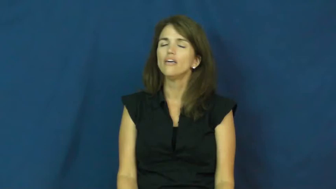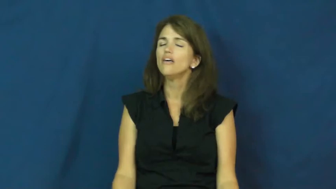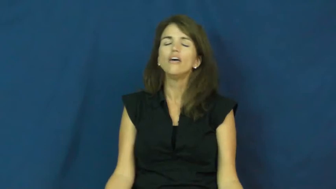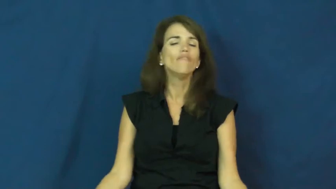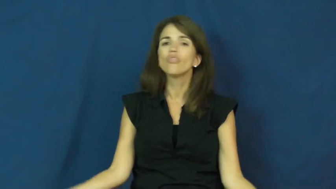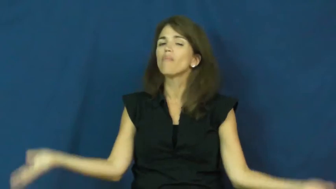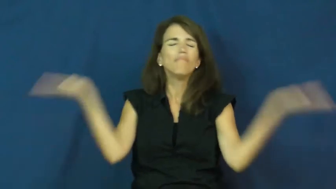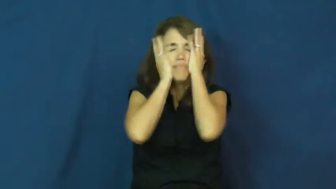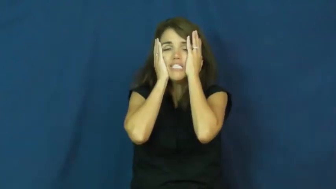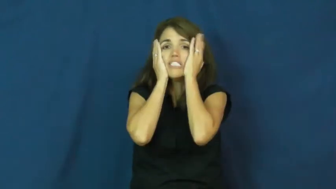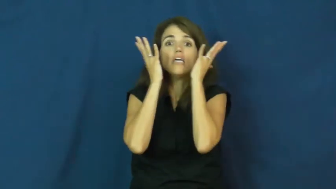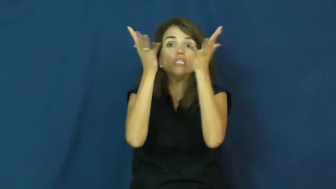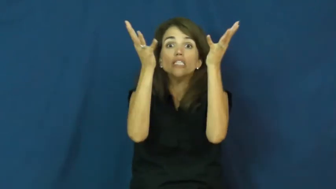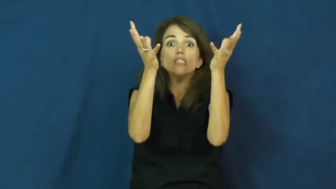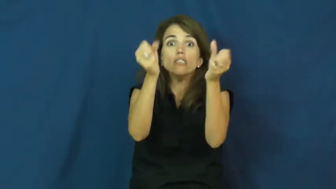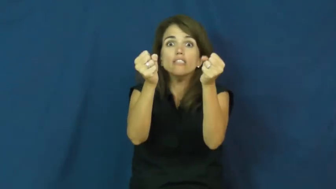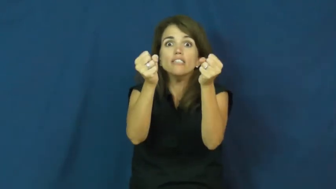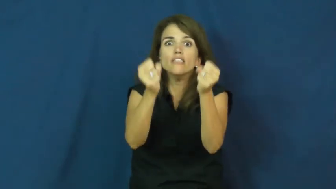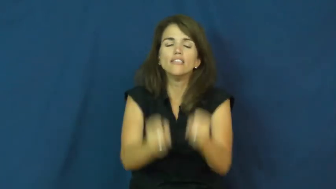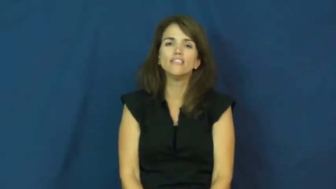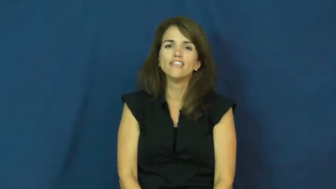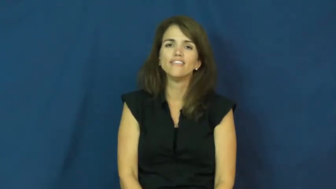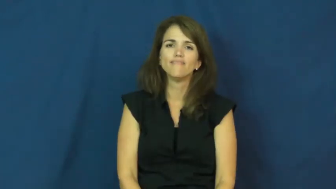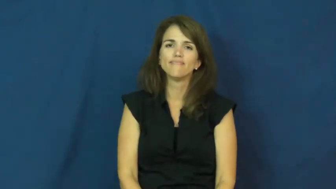for pete's sake!